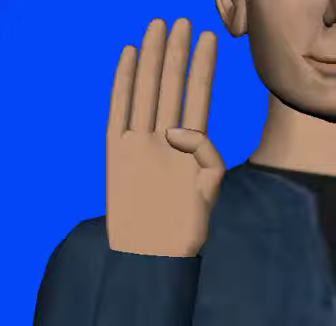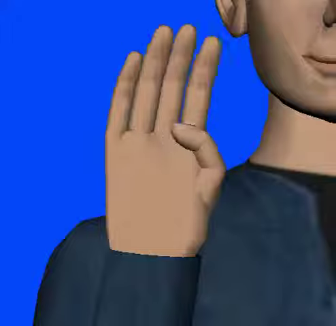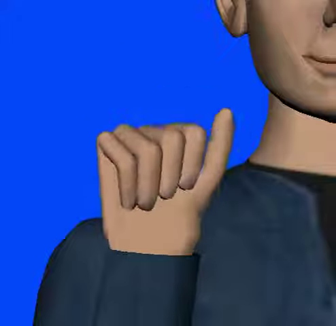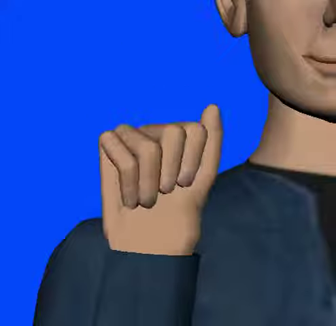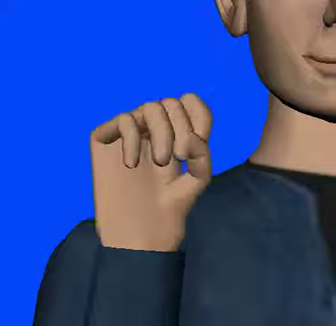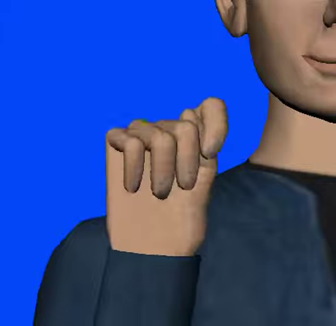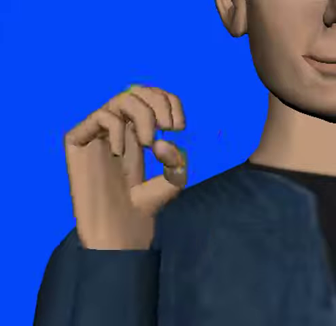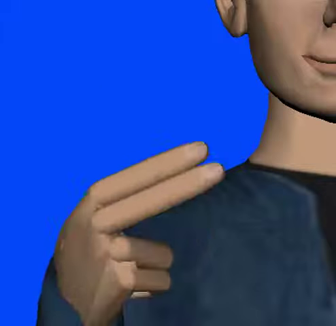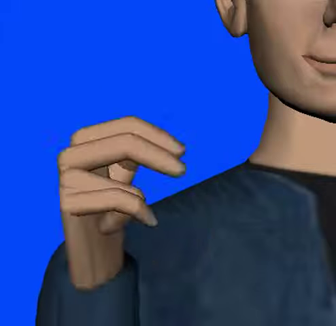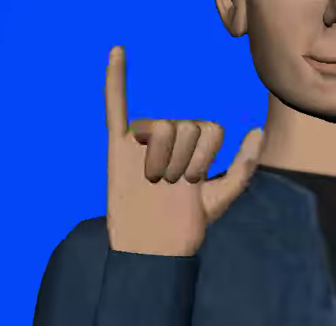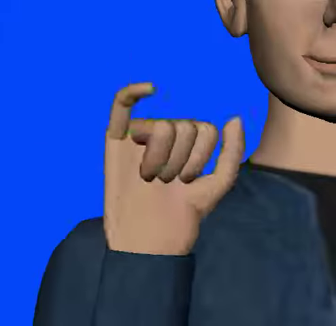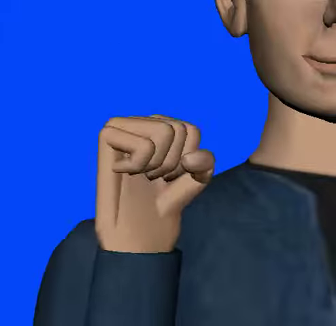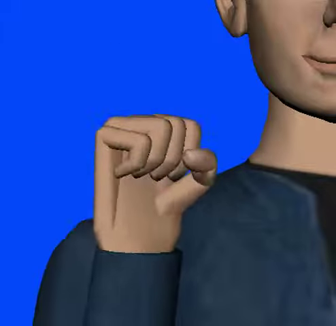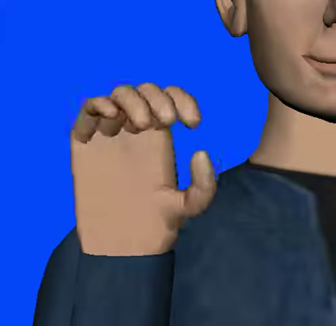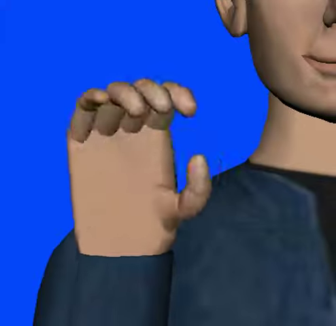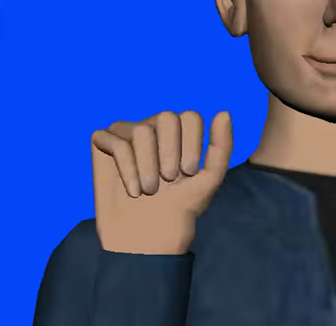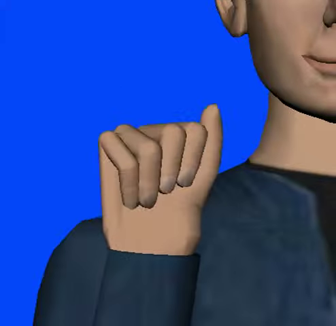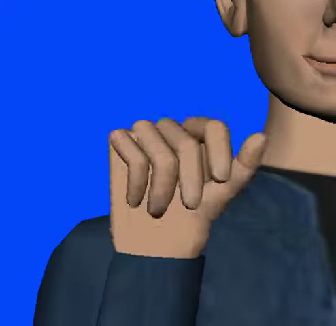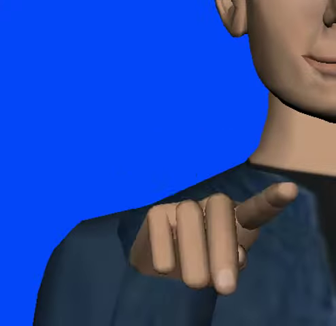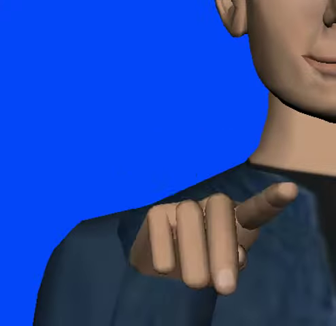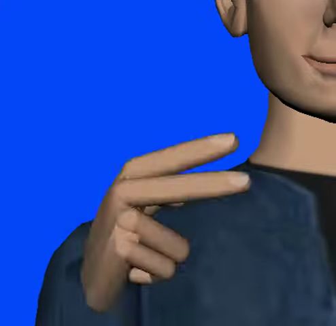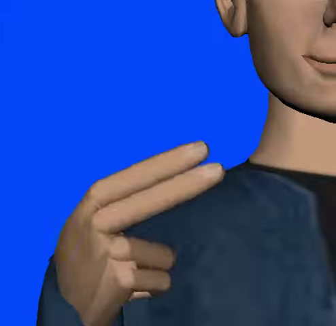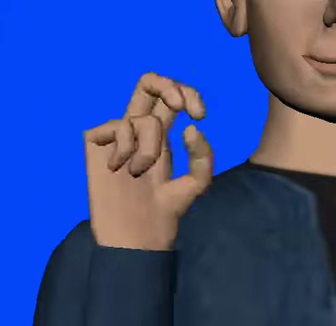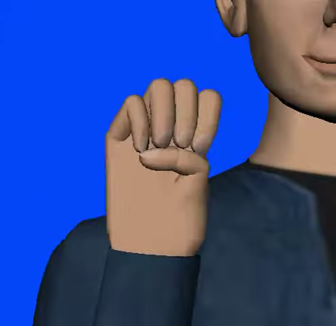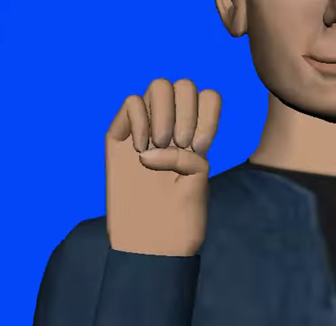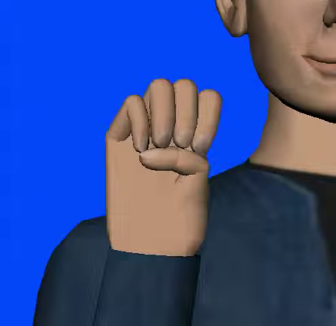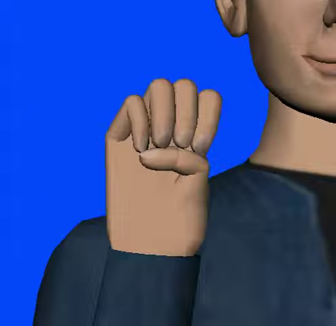bathyscaphe,bathysphere